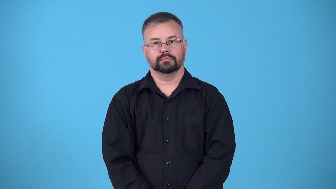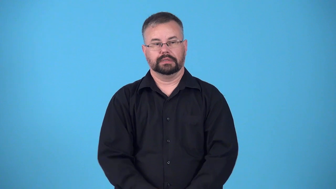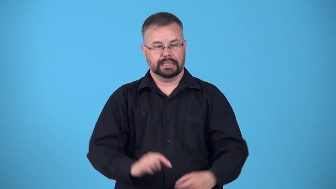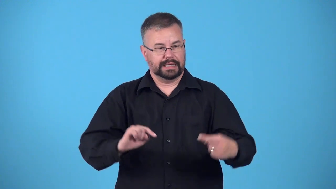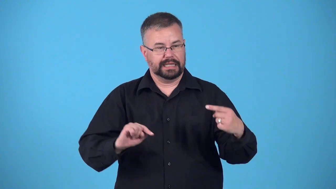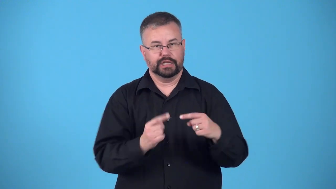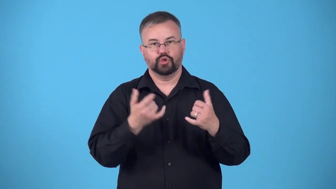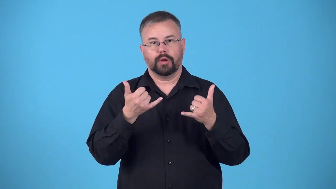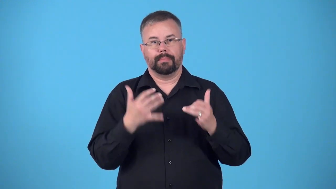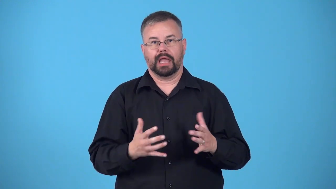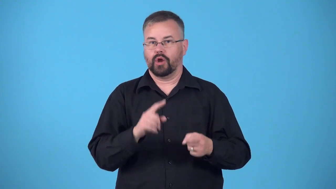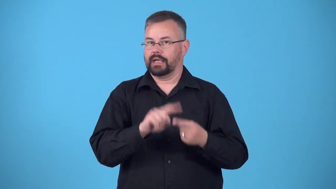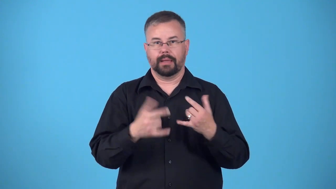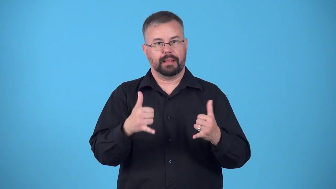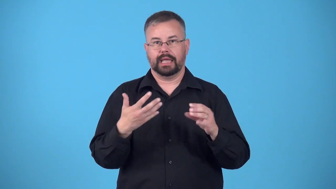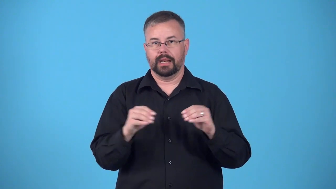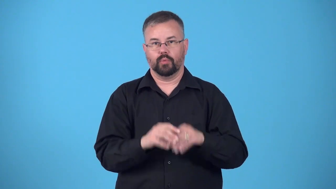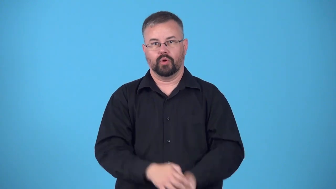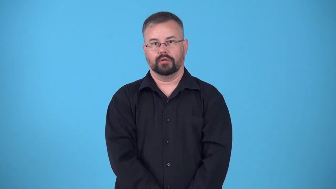take out of game due to injury